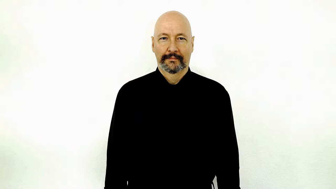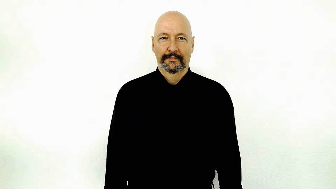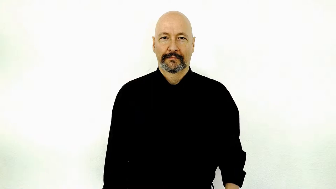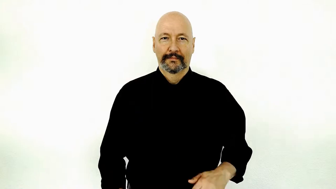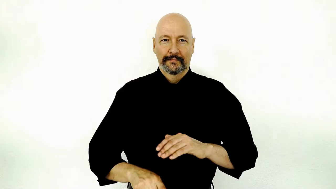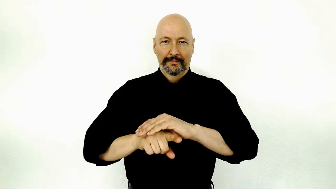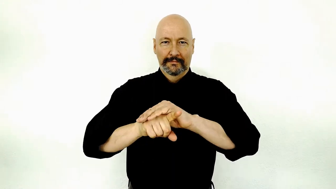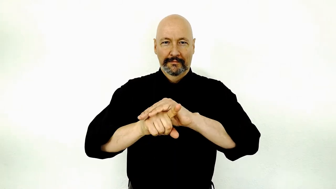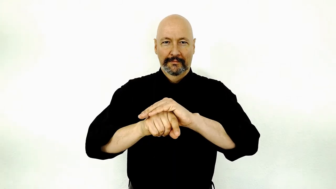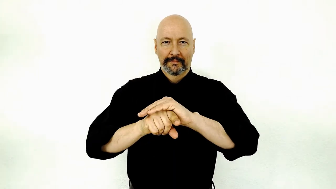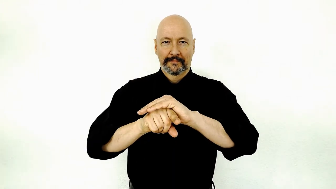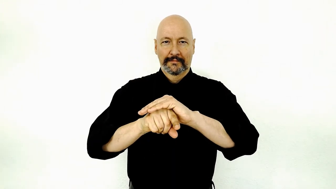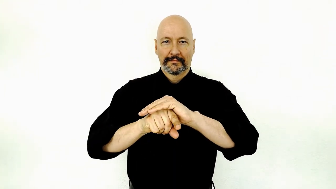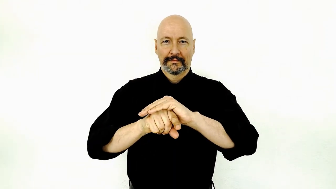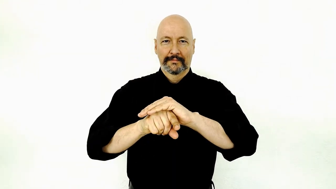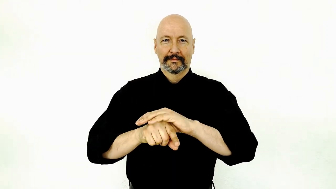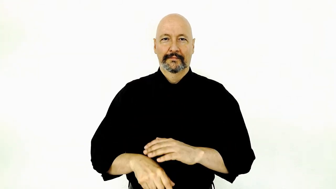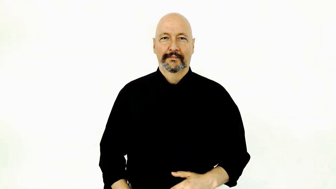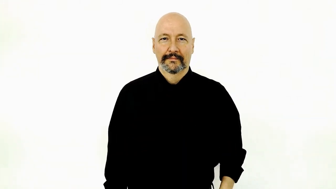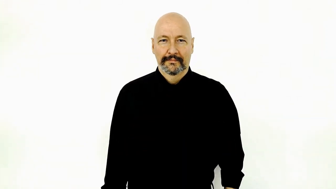ARMADILLO